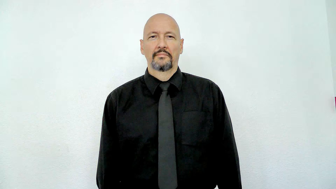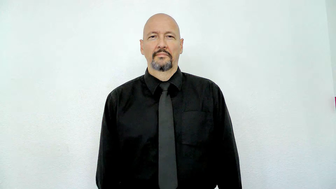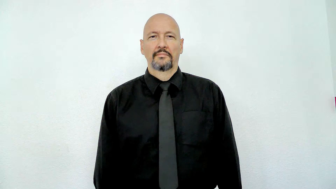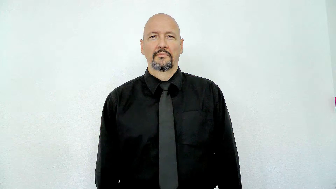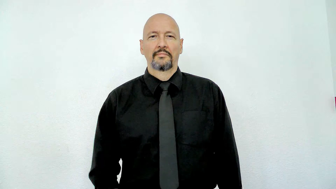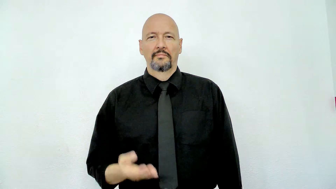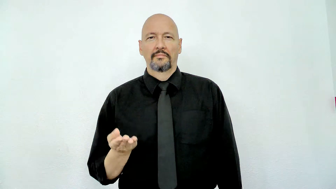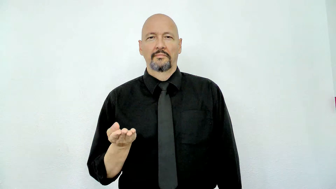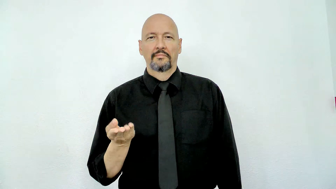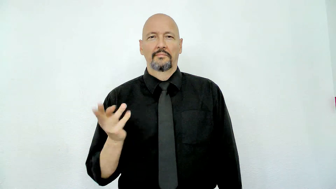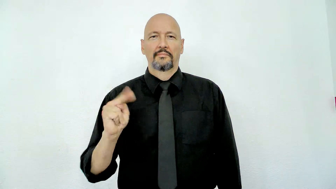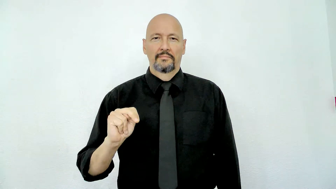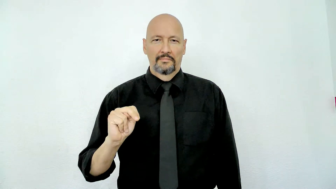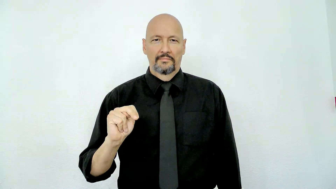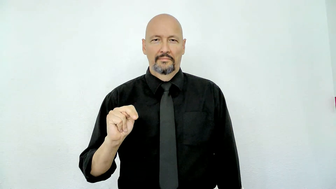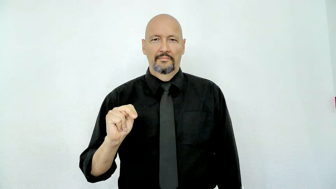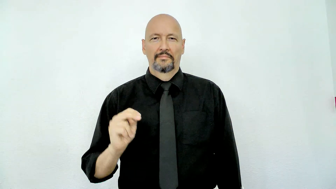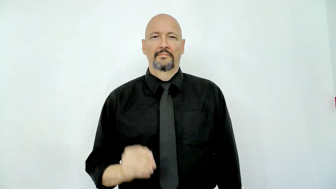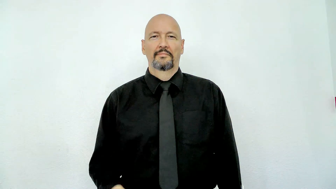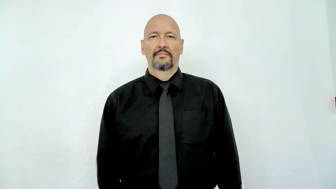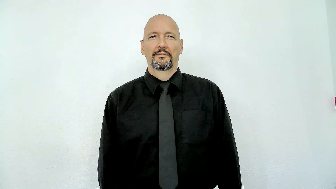burn fingerspell